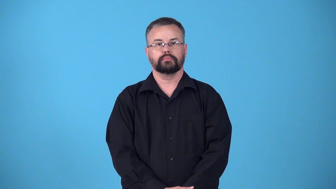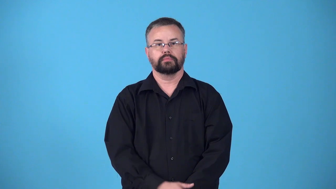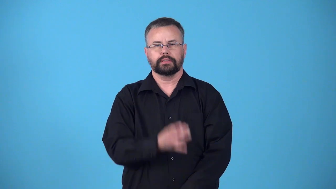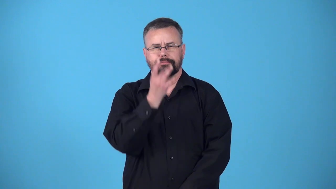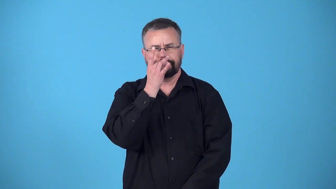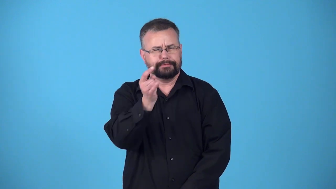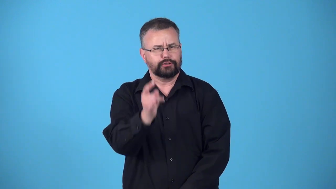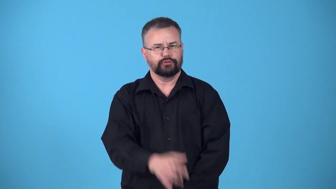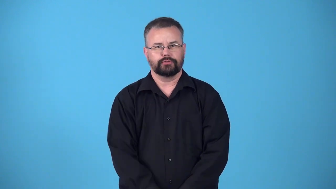good to the last drop-tasty,delicious